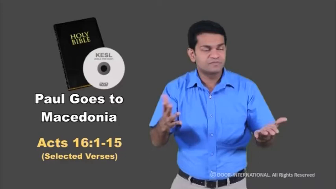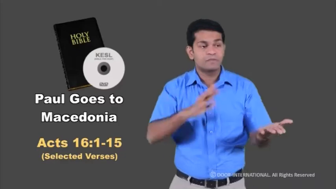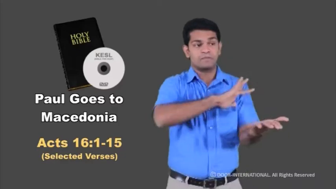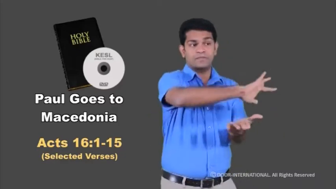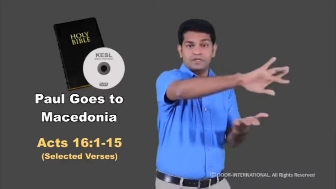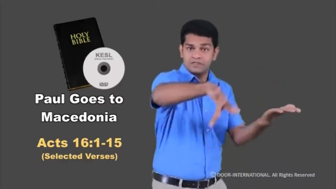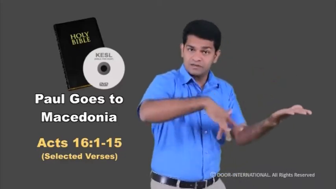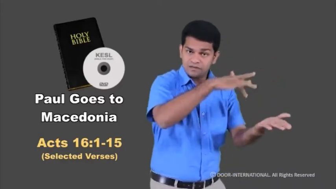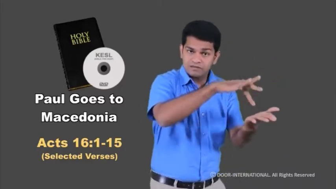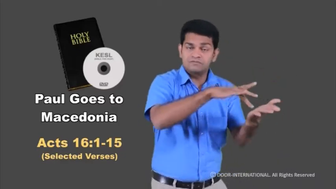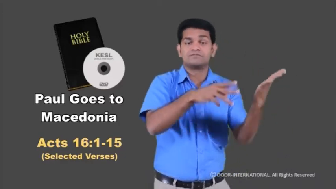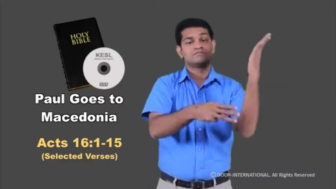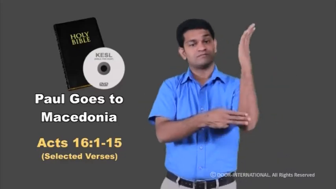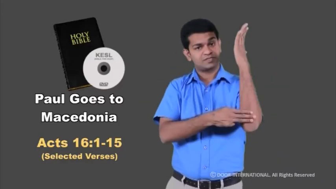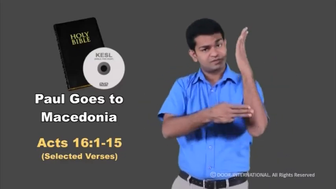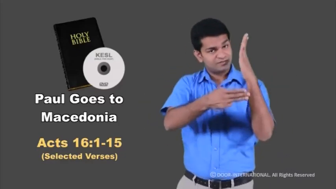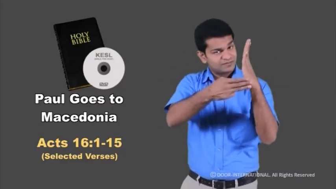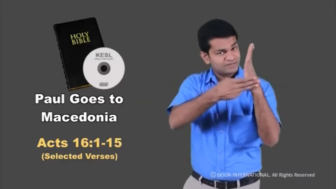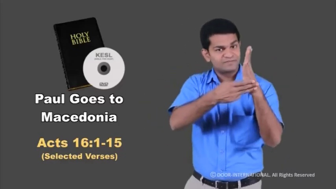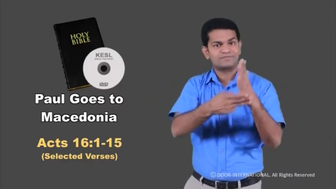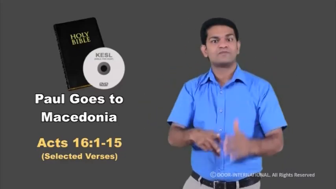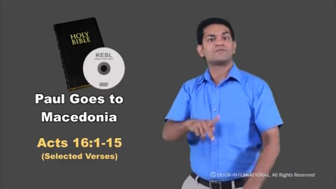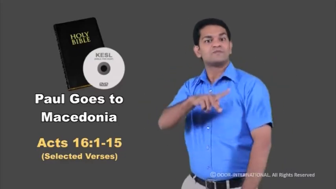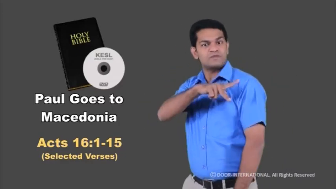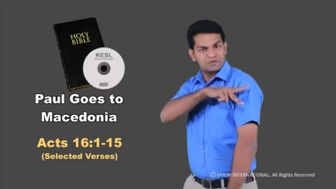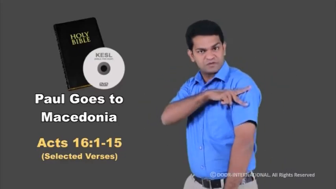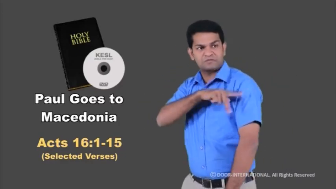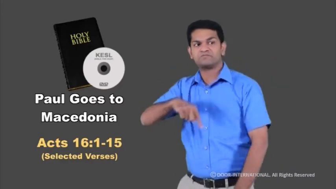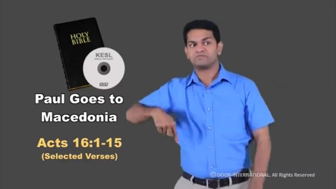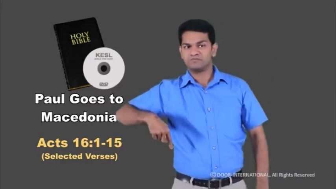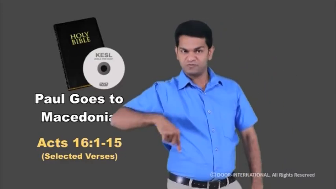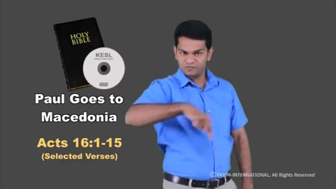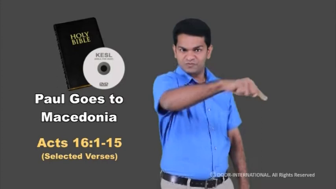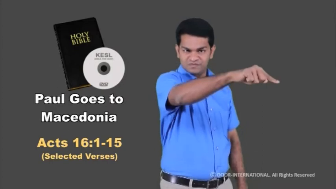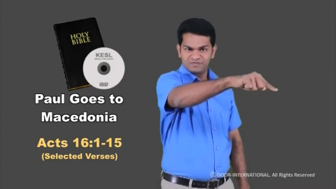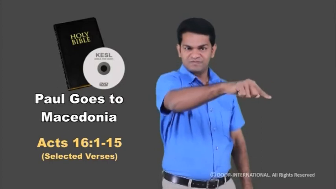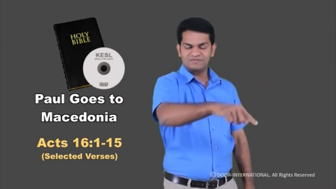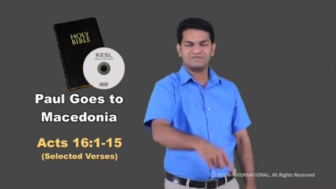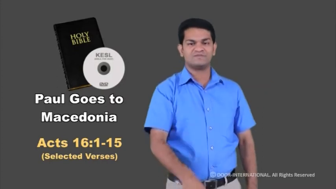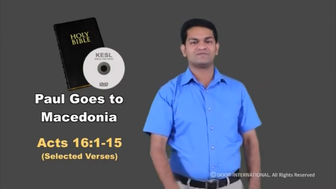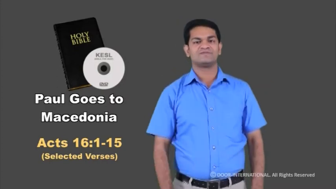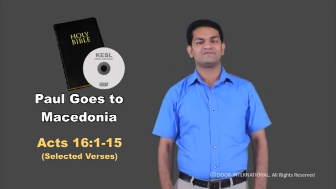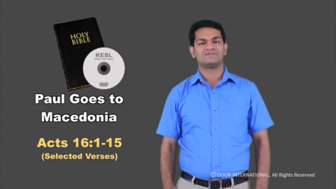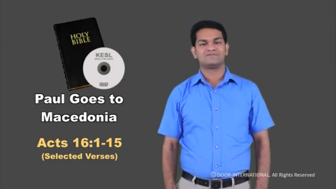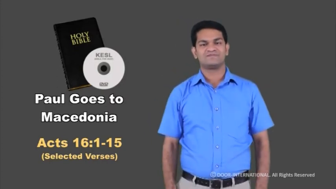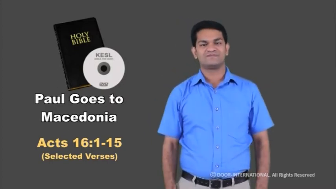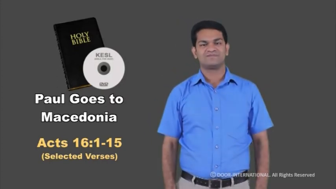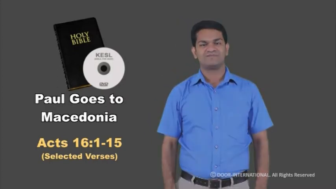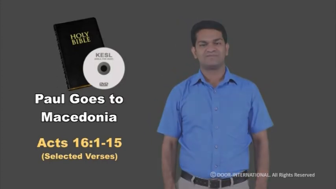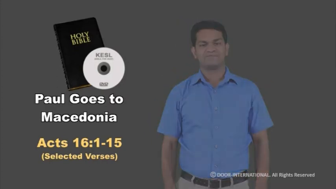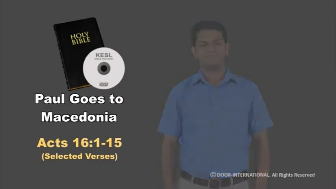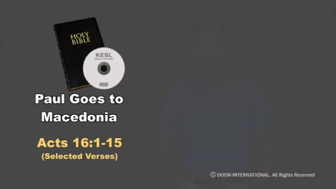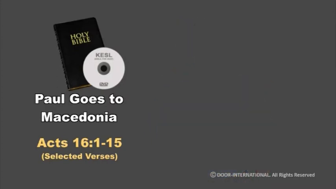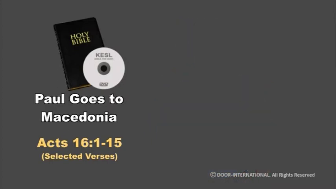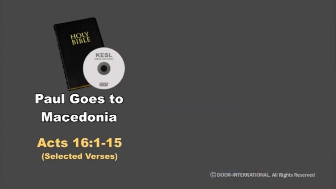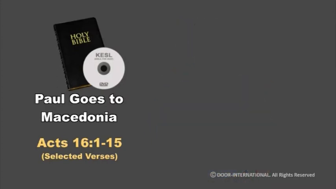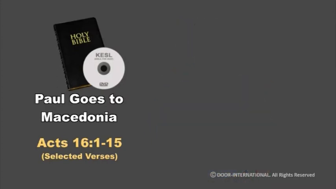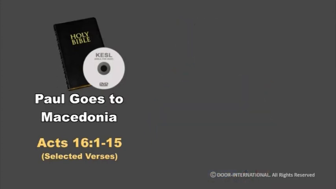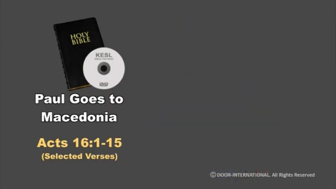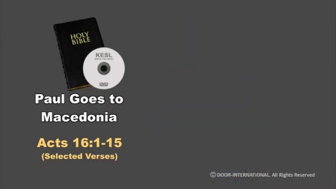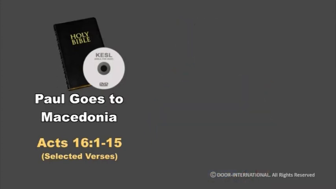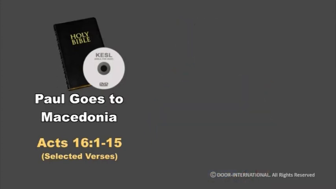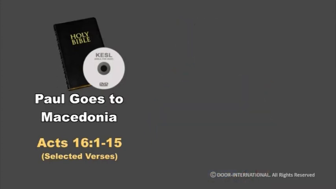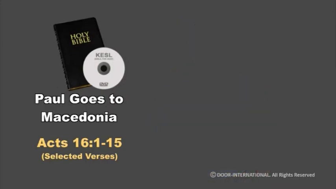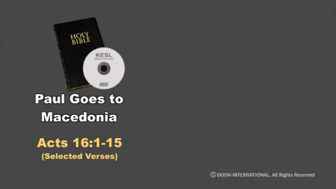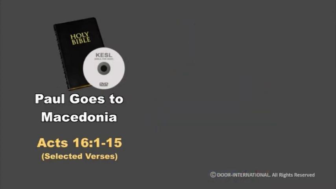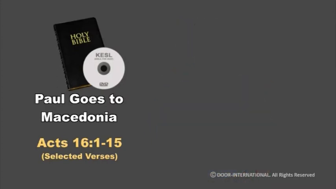Paul Goes to Macedonia